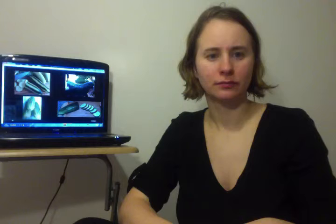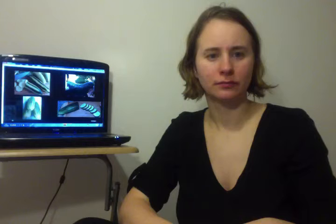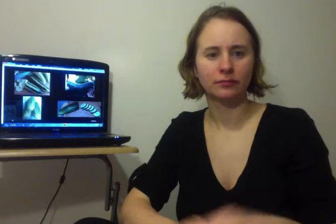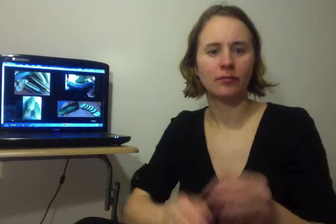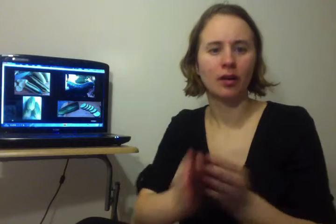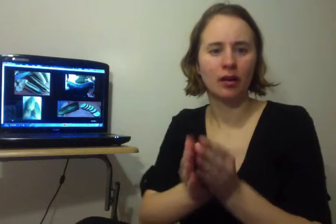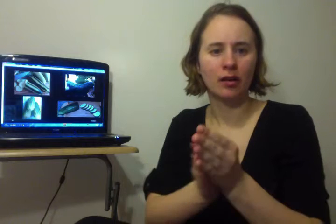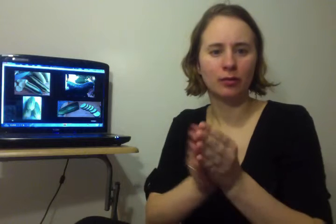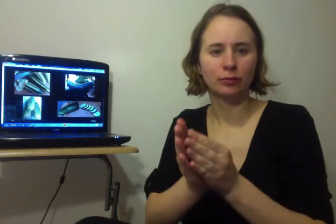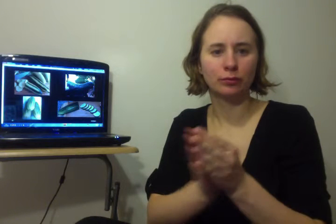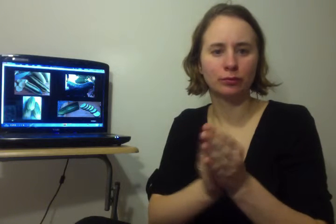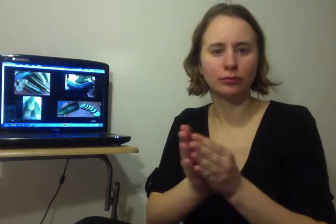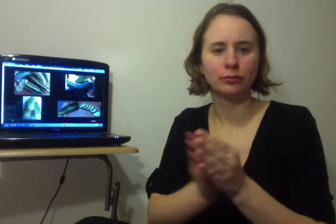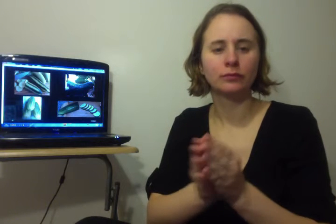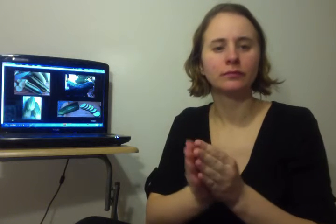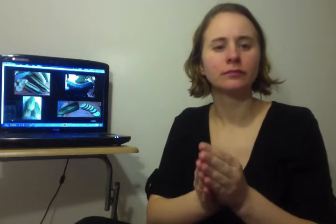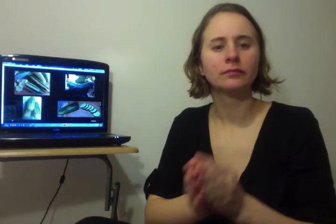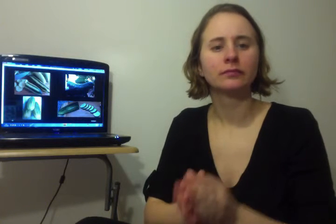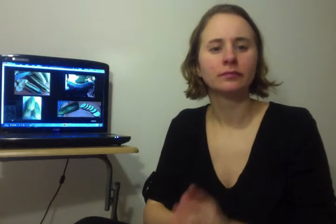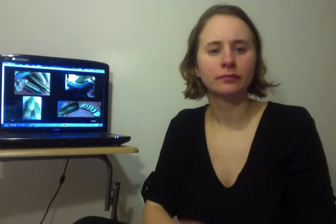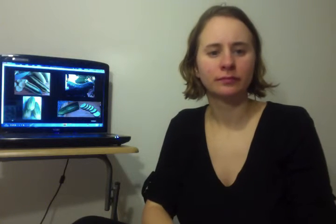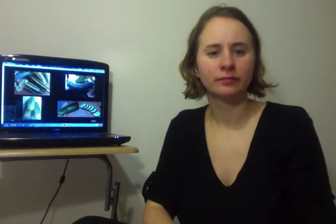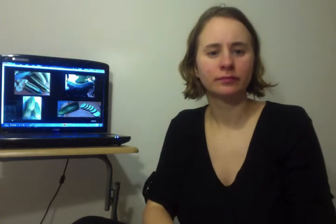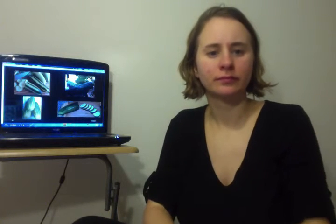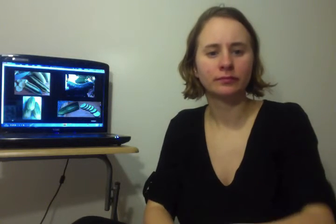cucumber